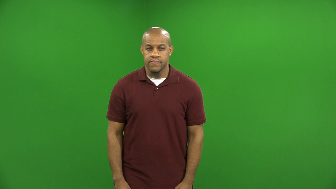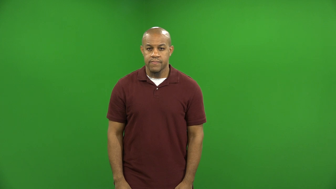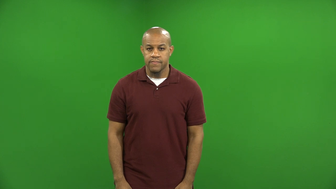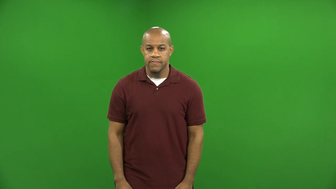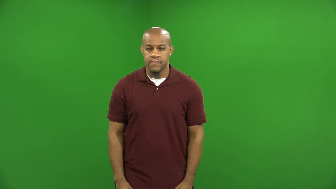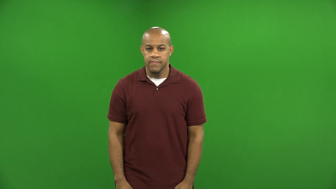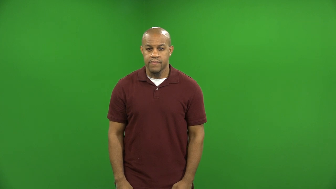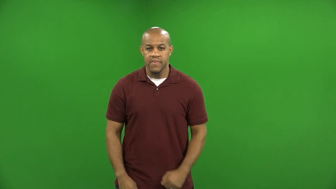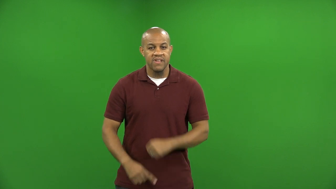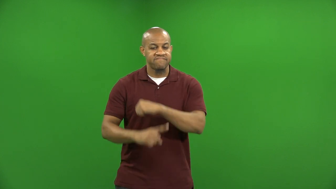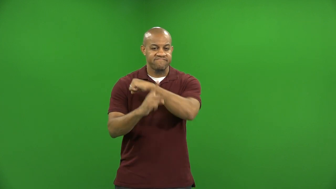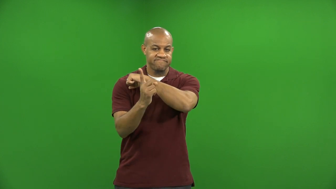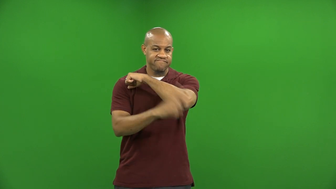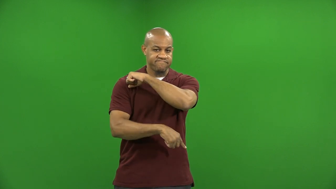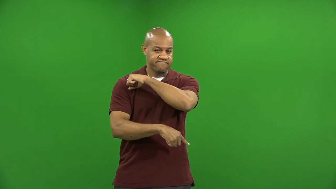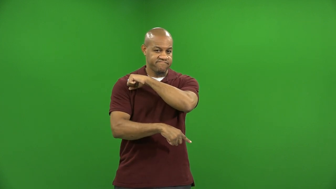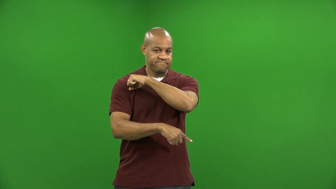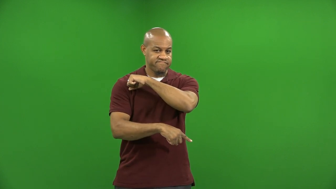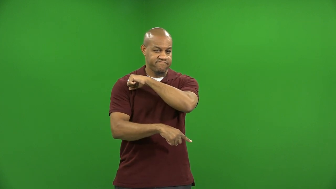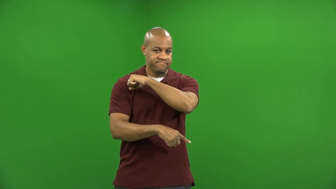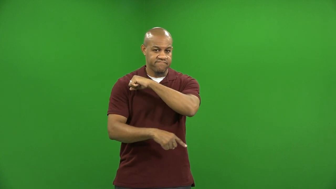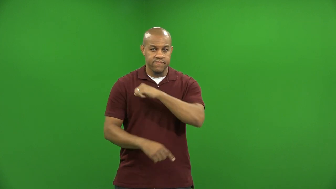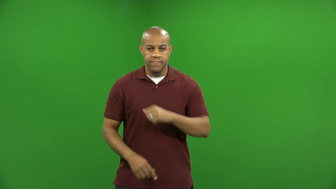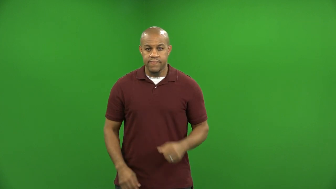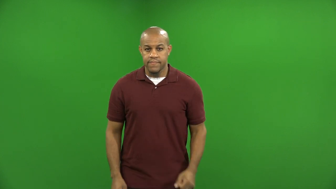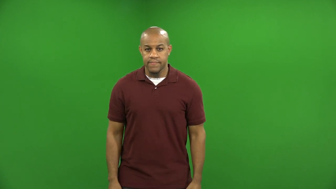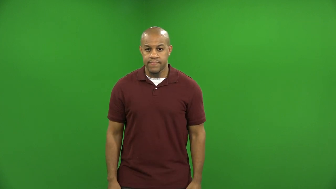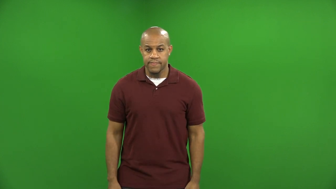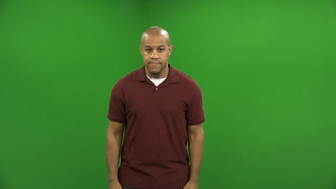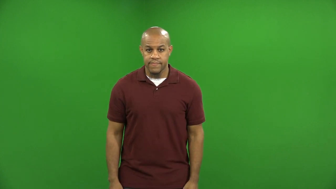Penalty